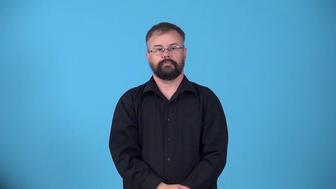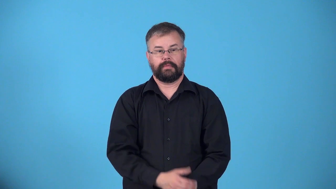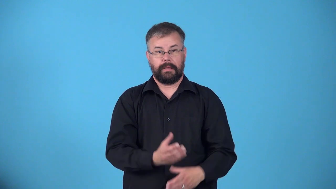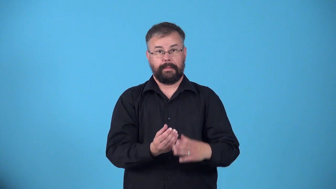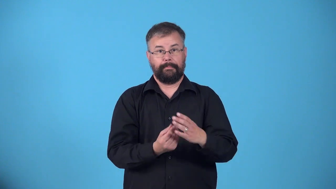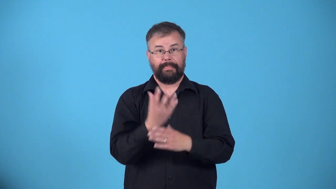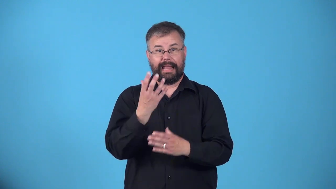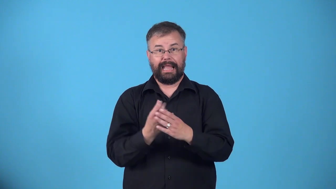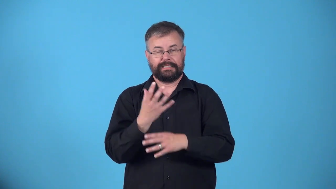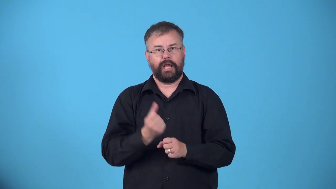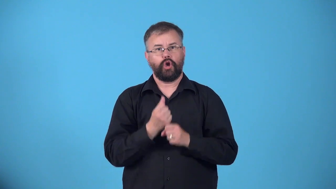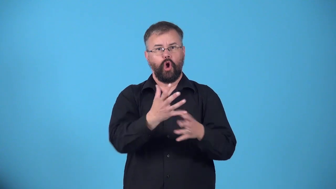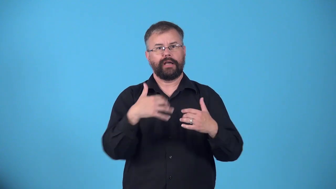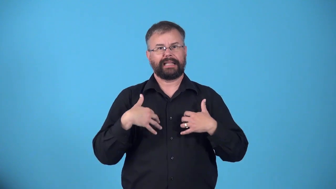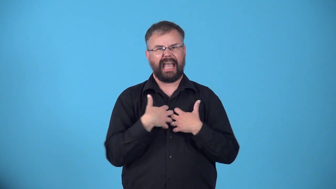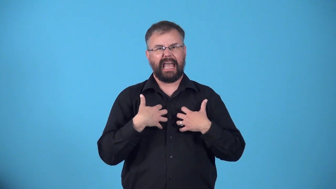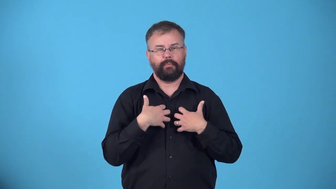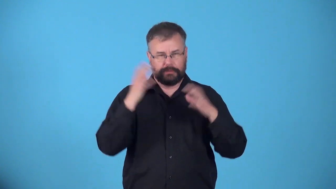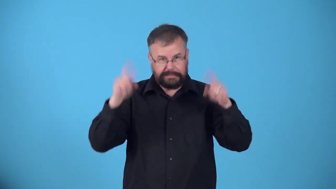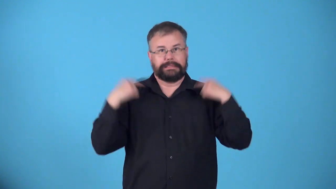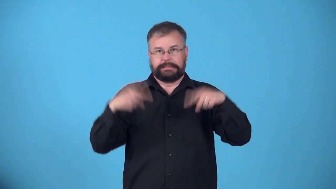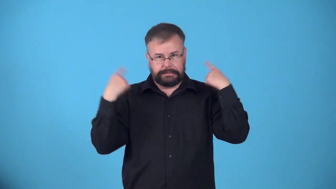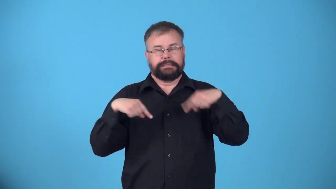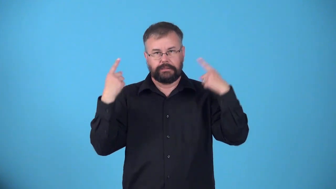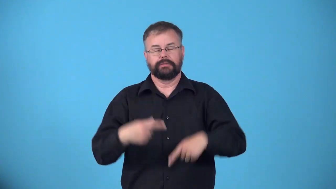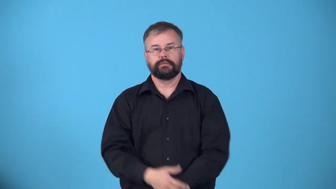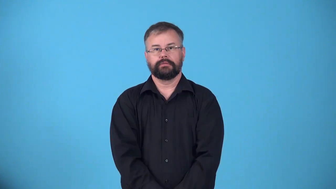locoweed